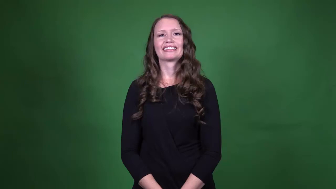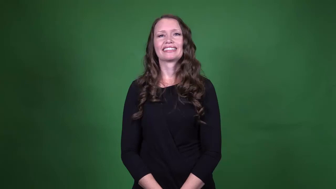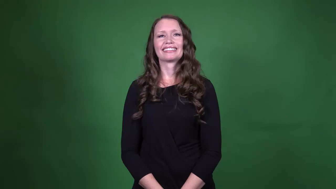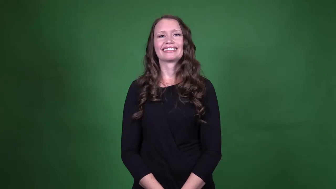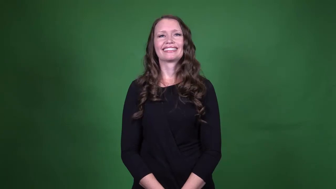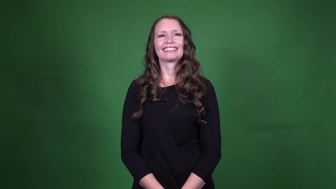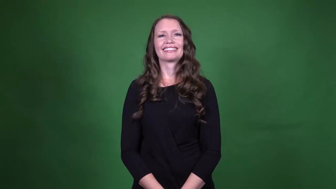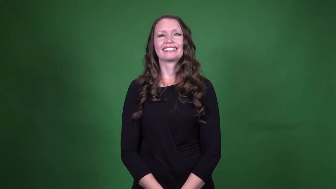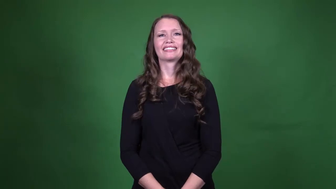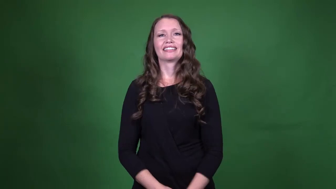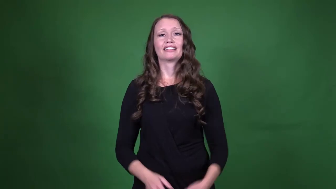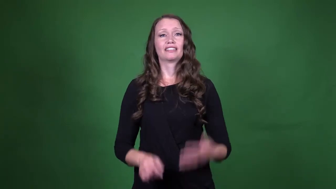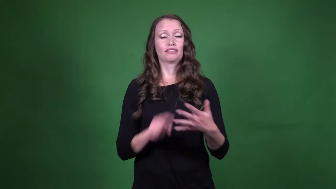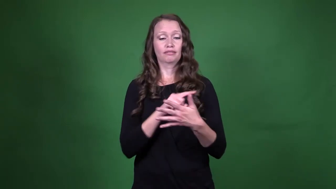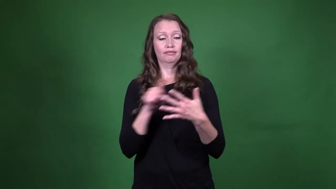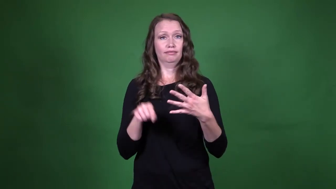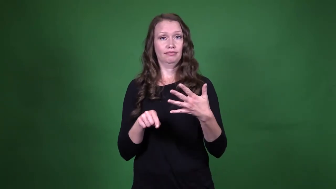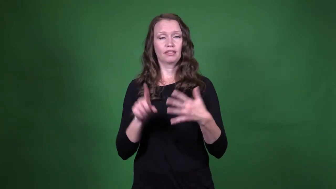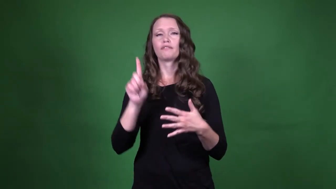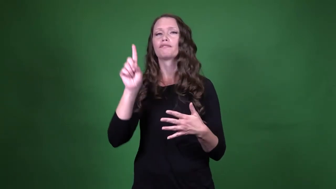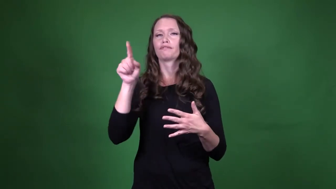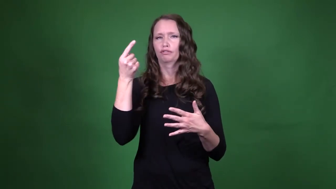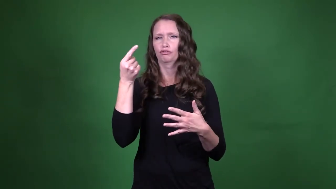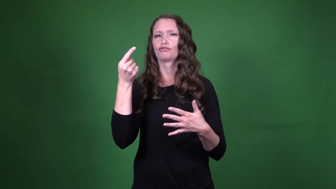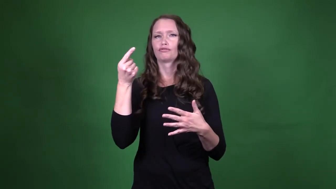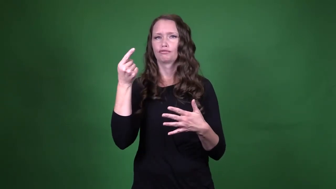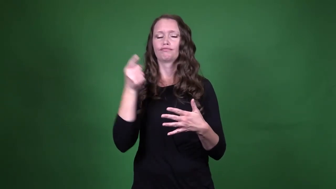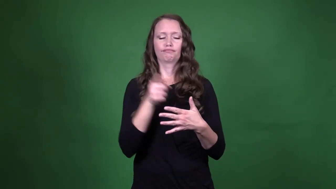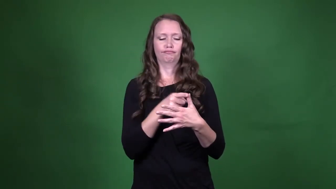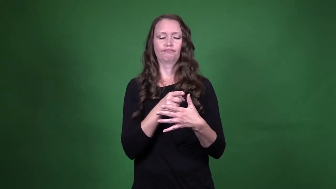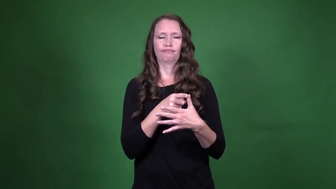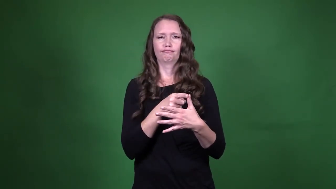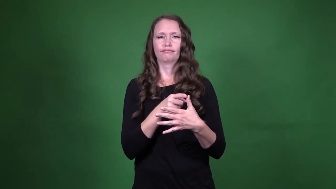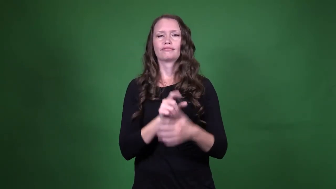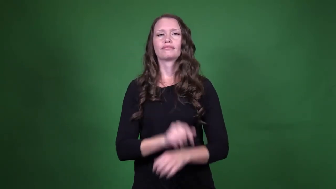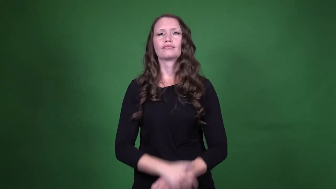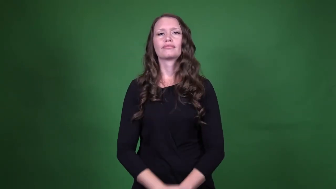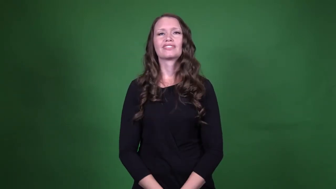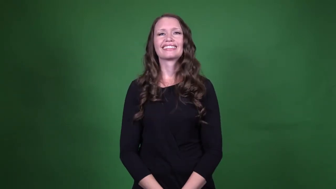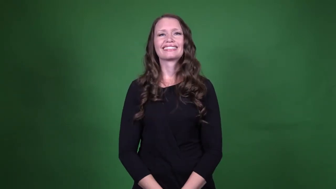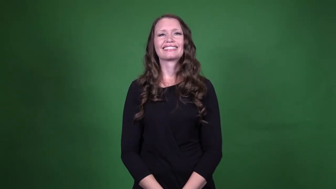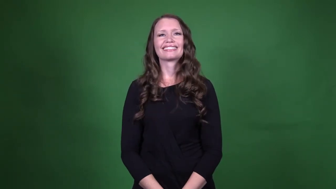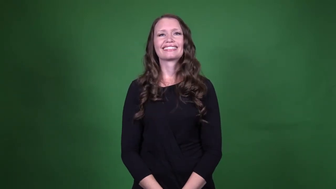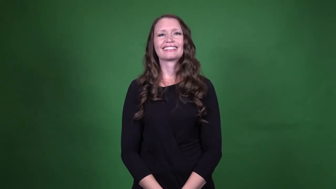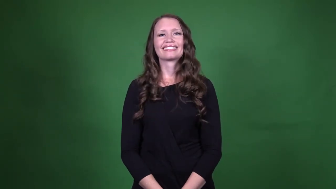ranked 1st